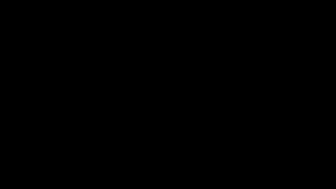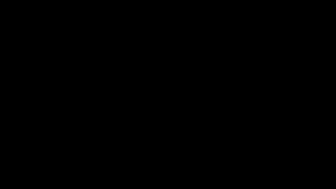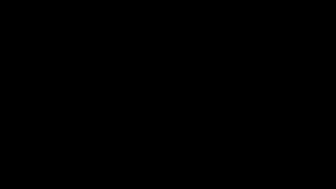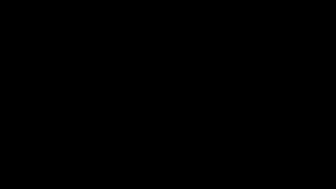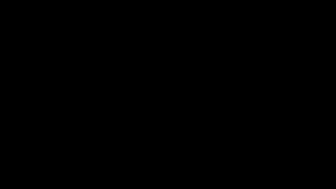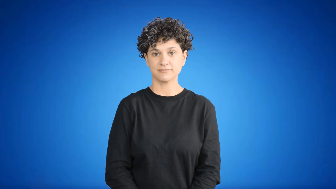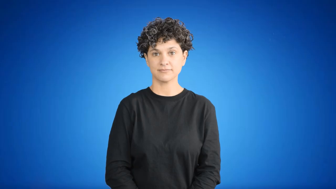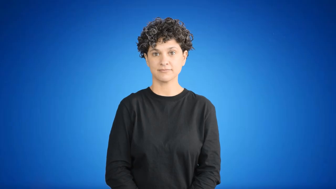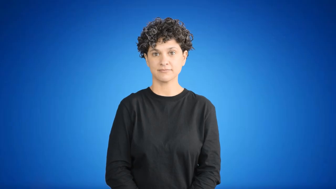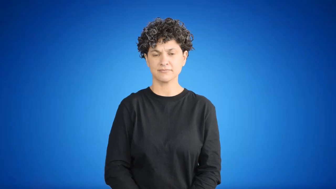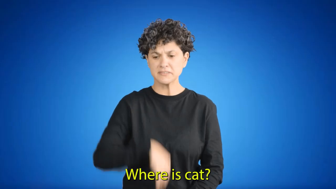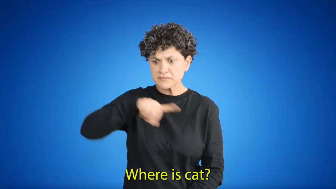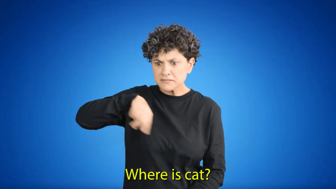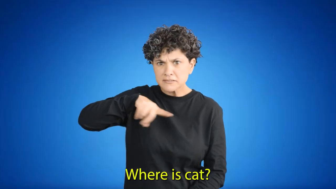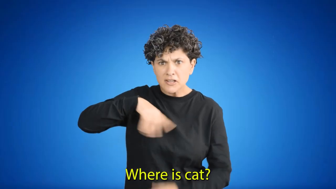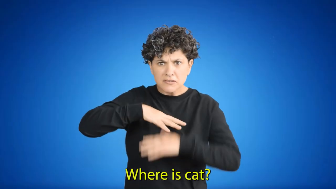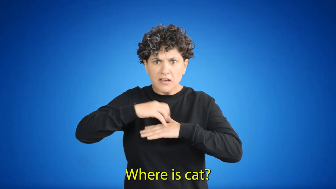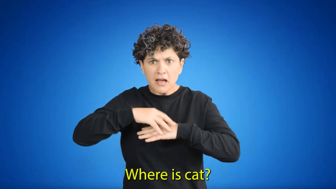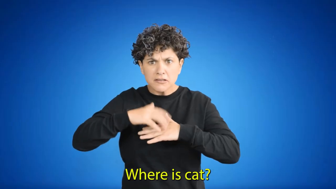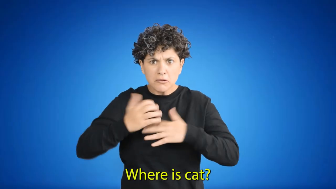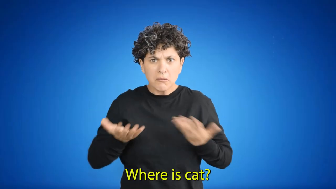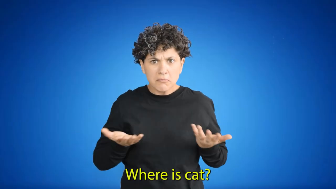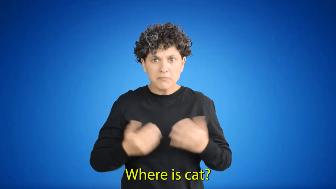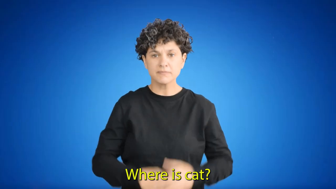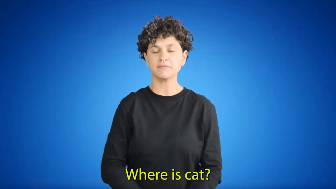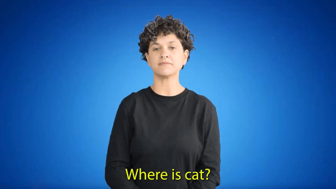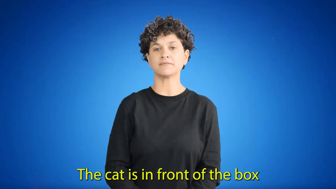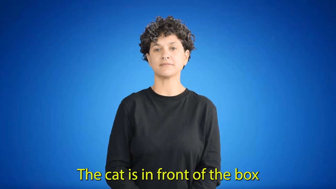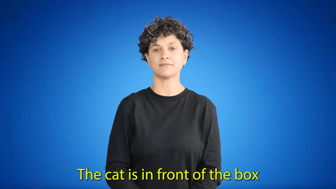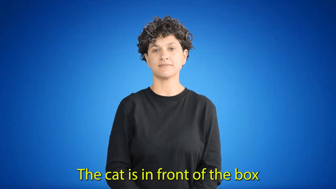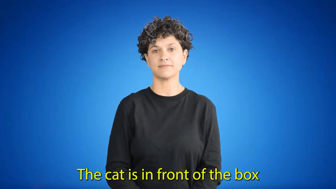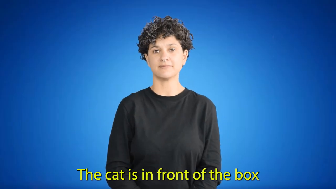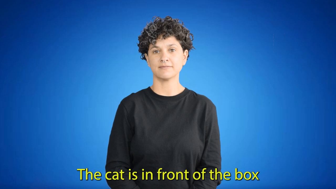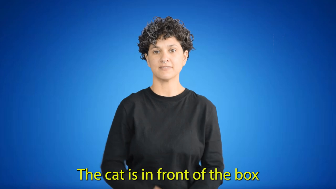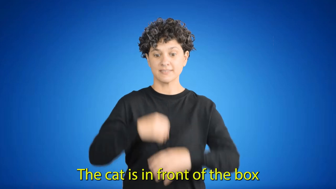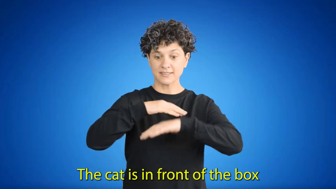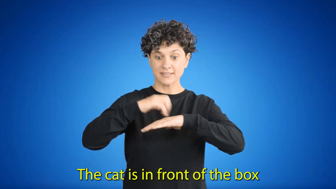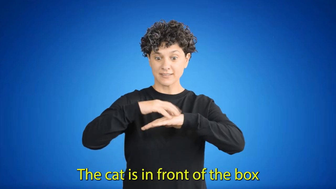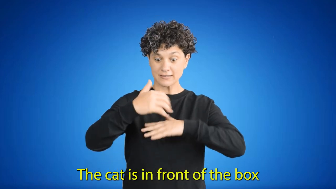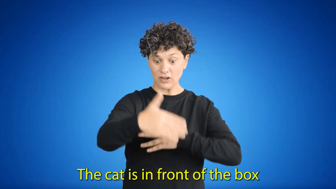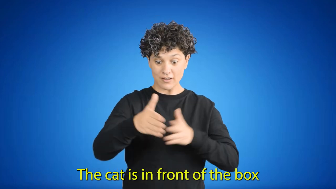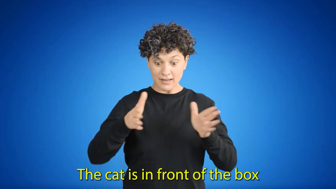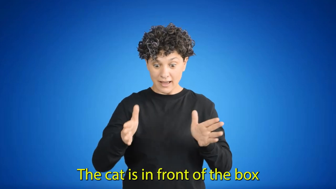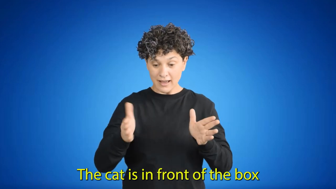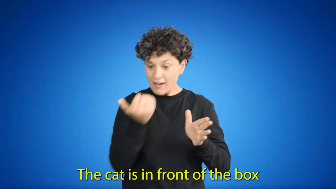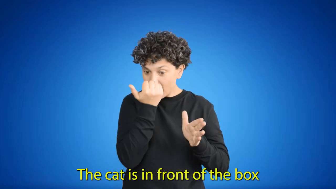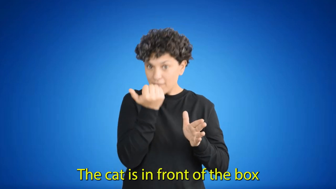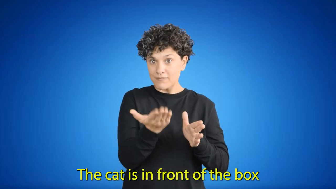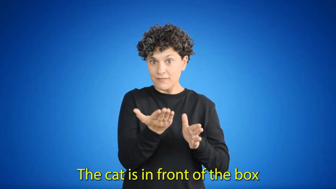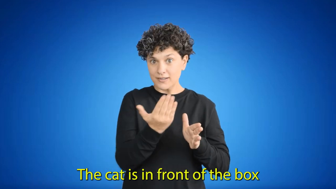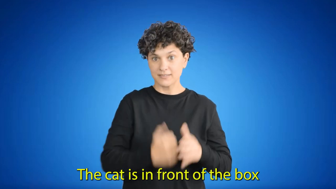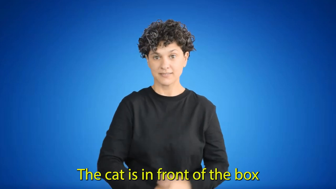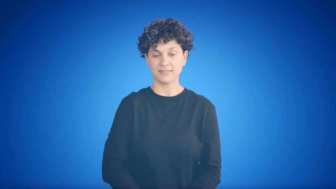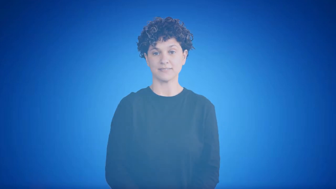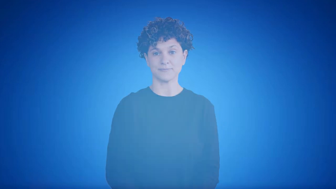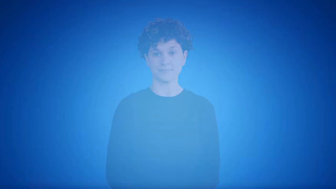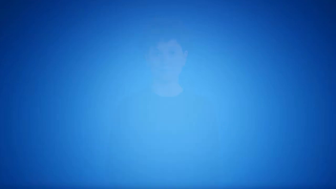In front of